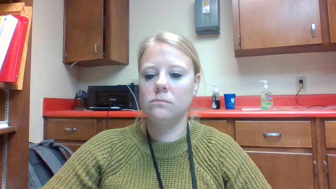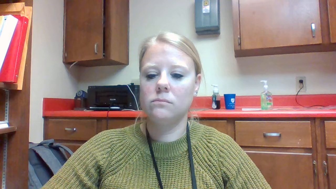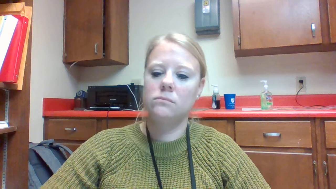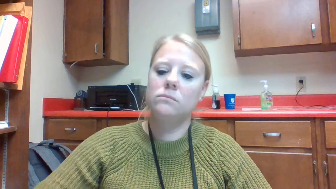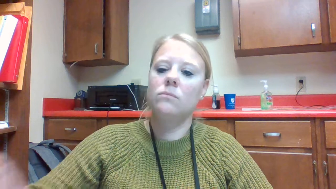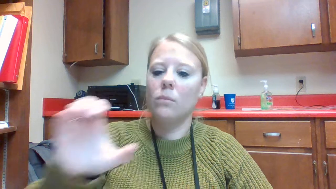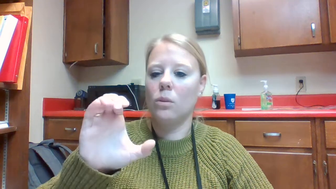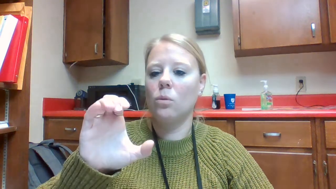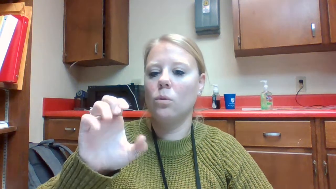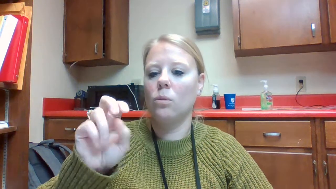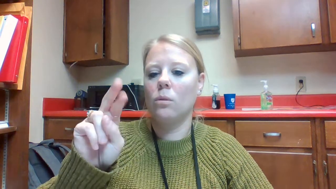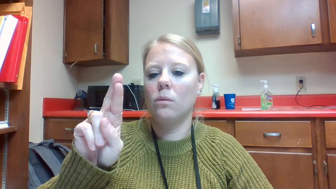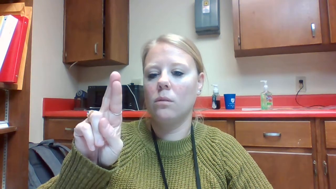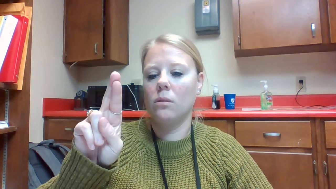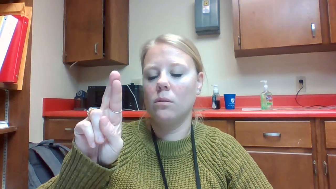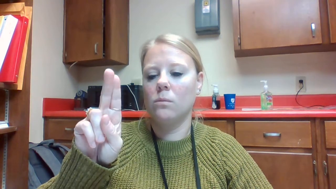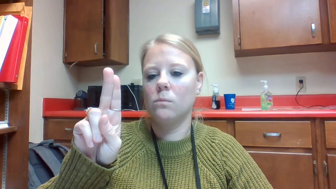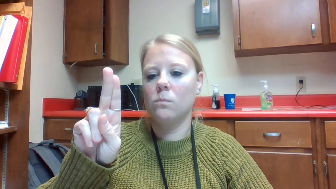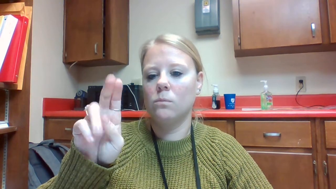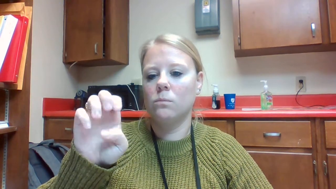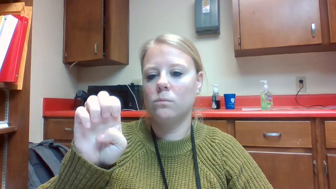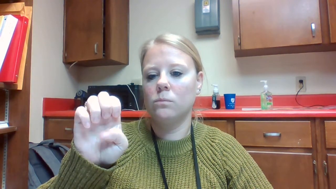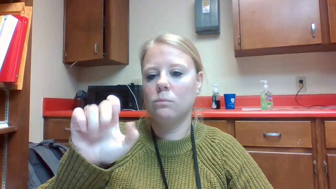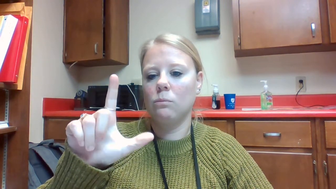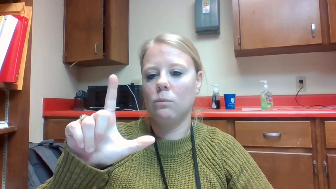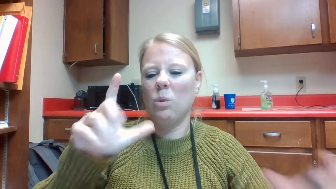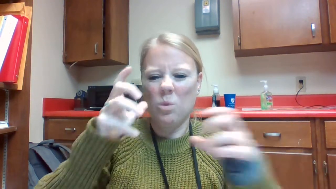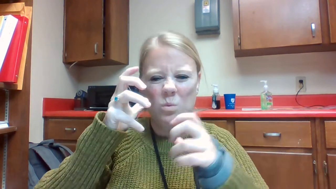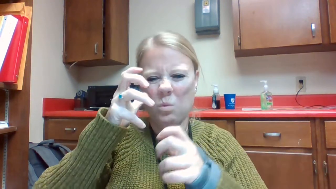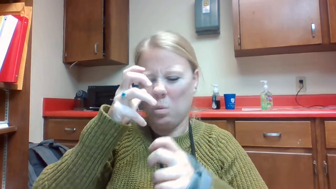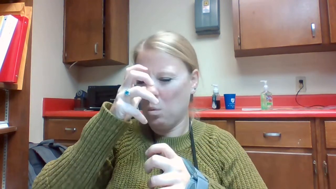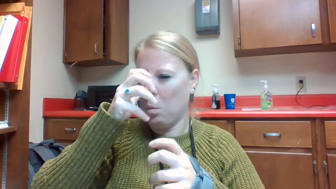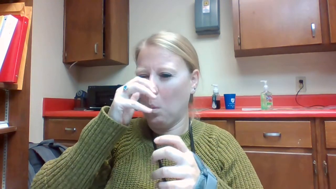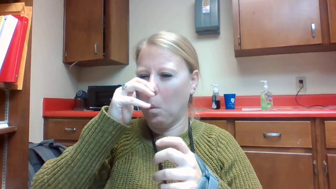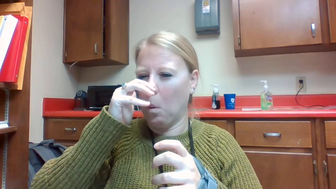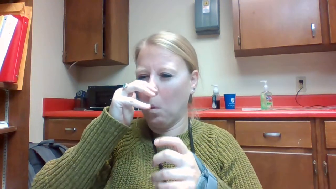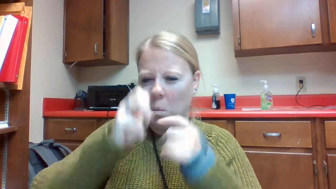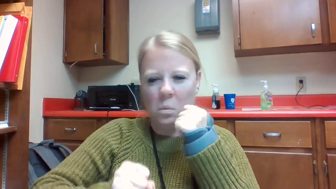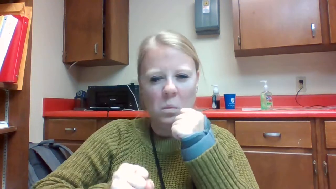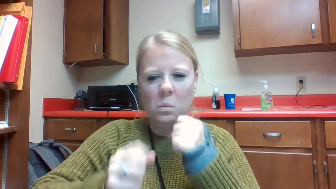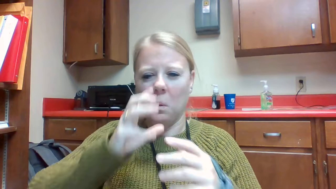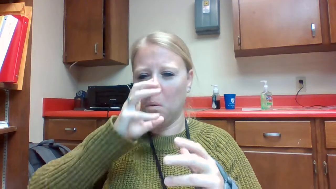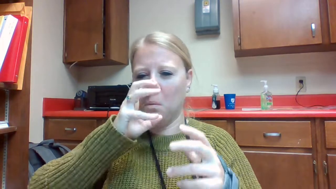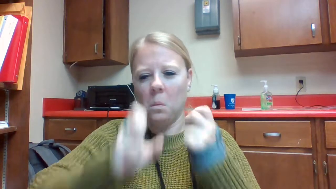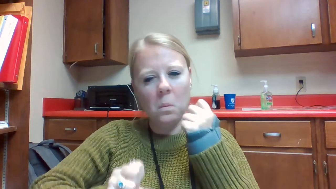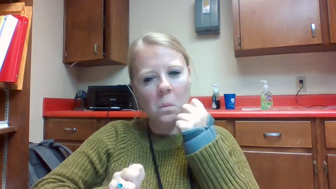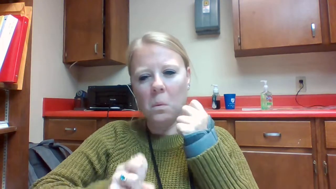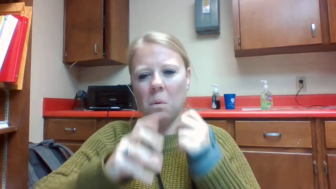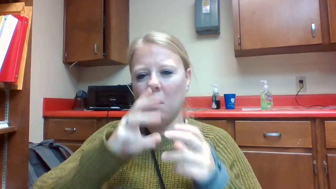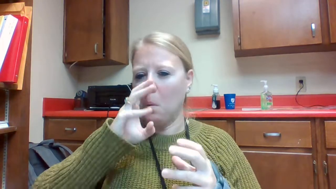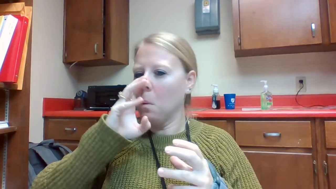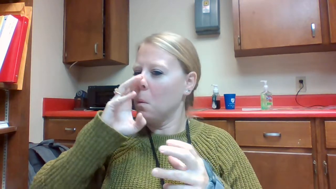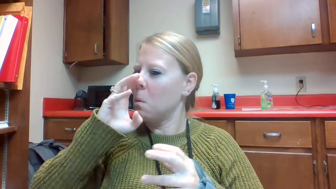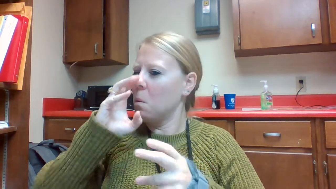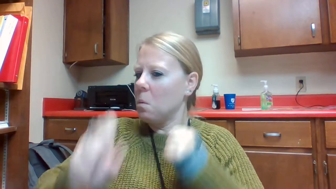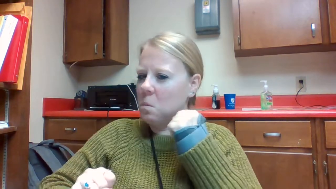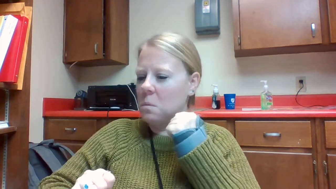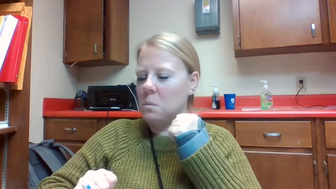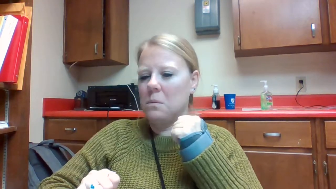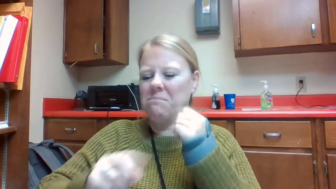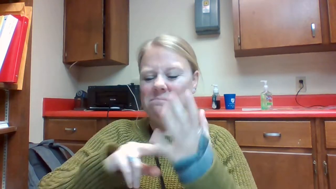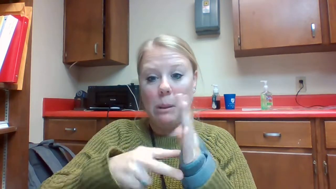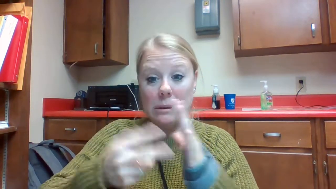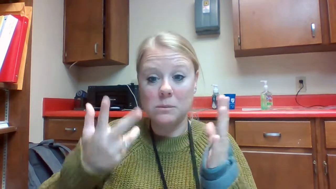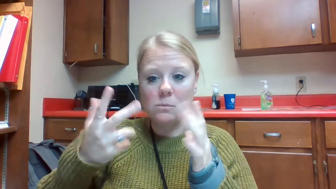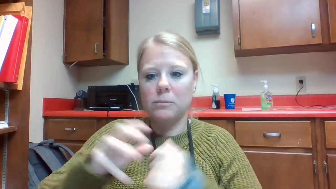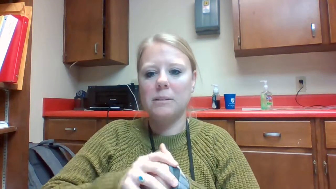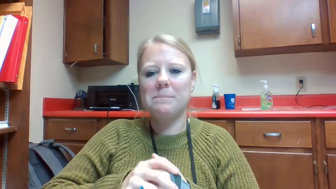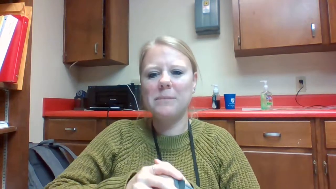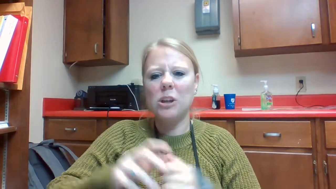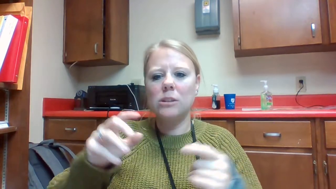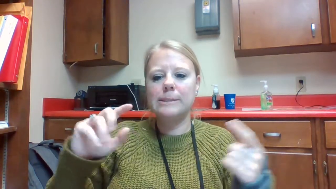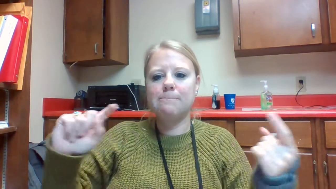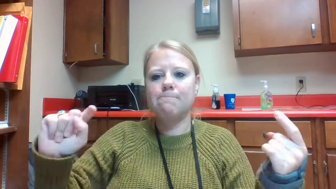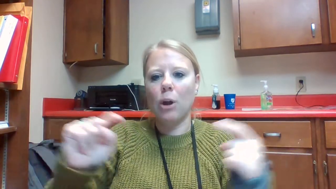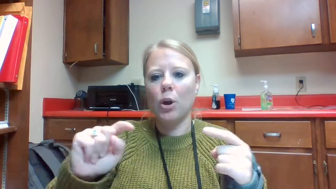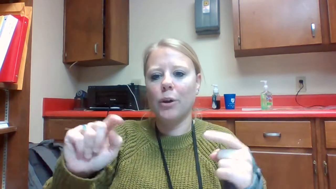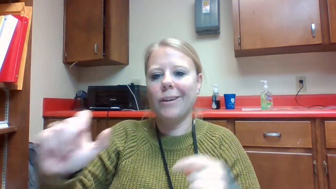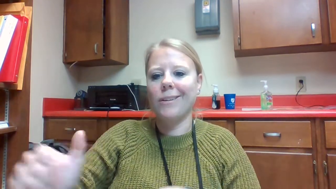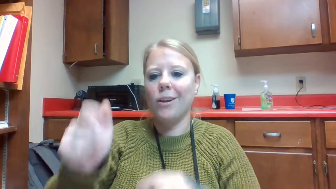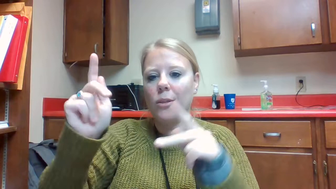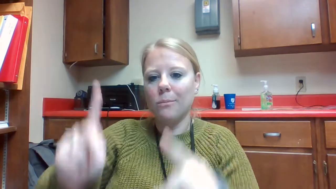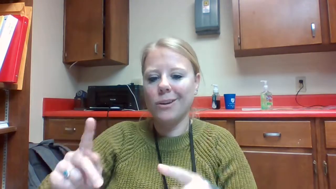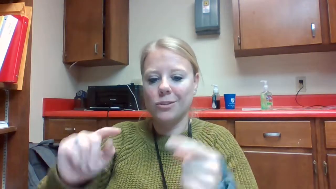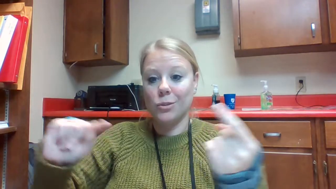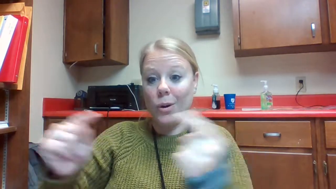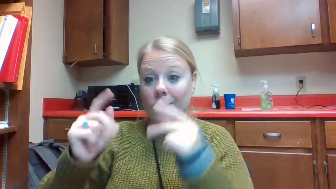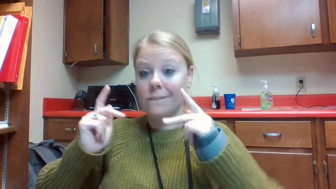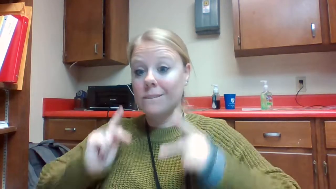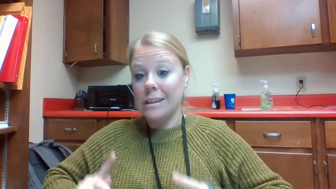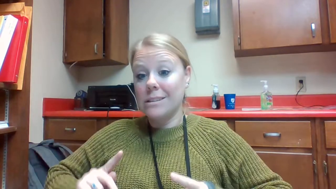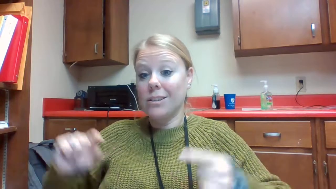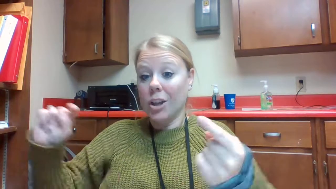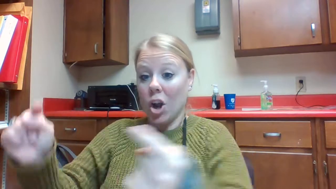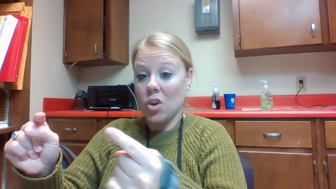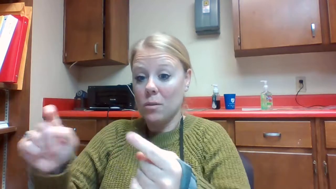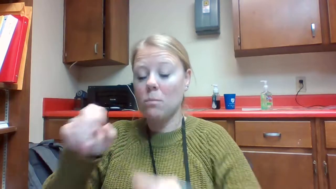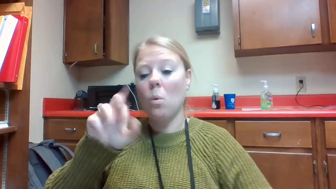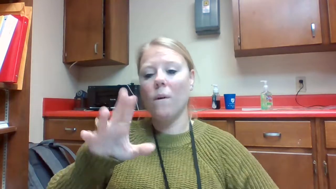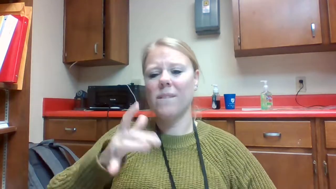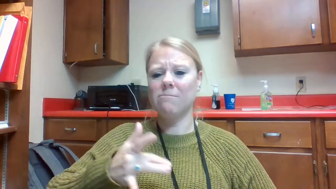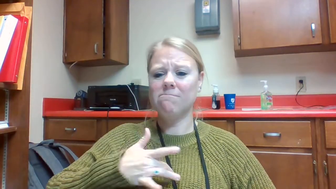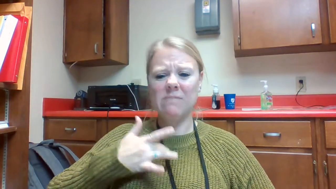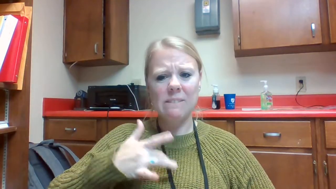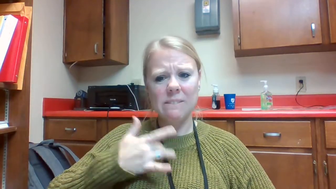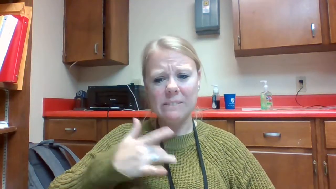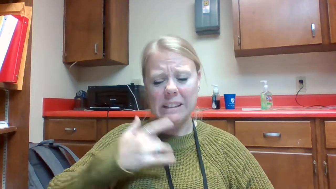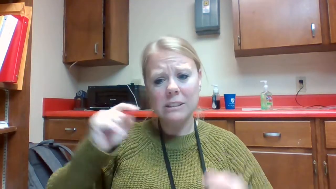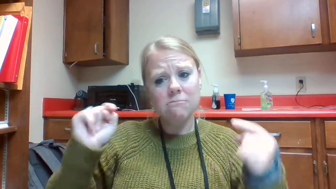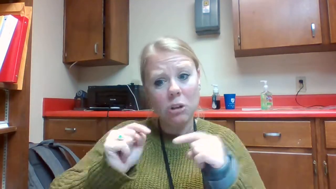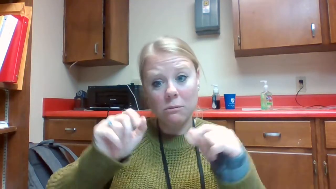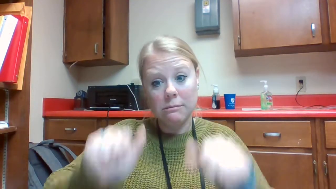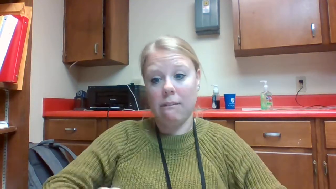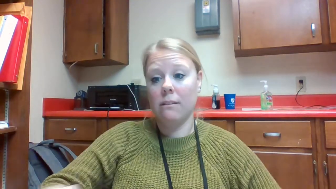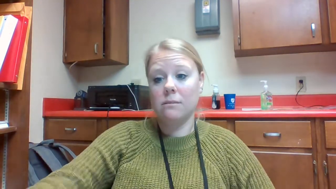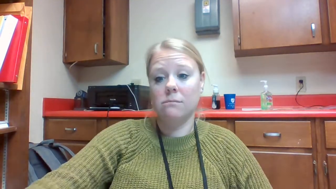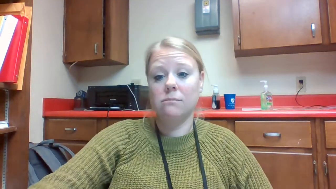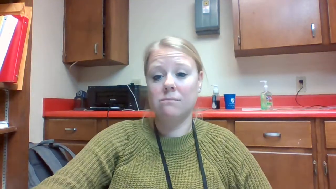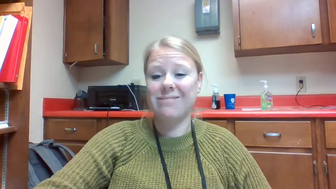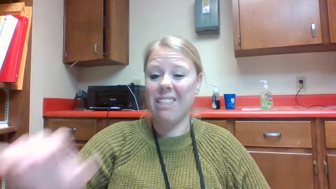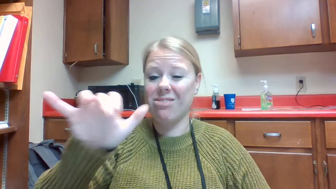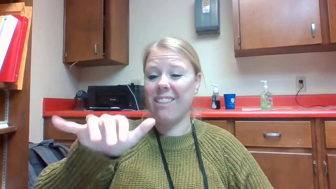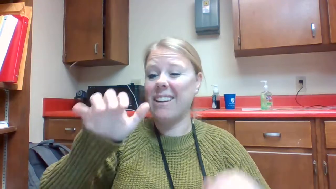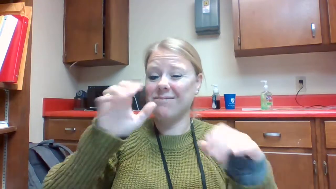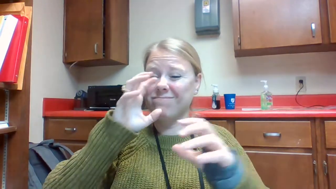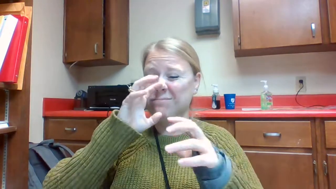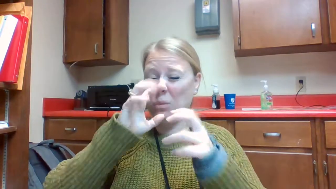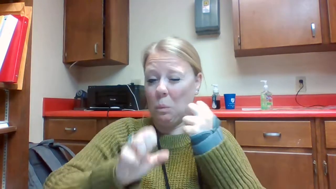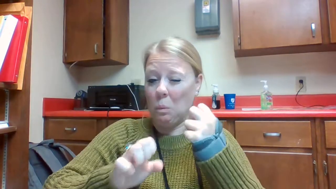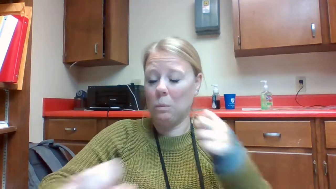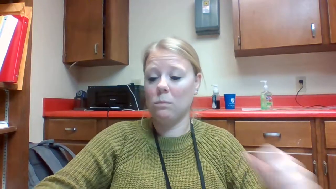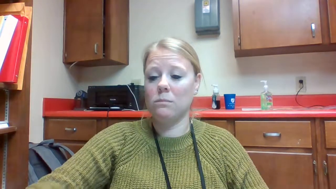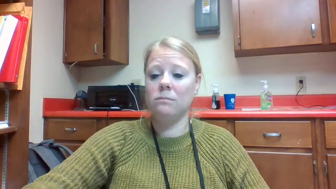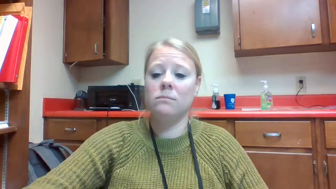Cruel